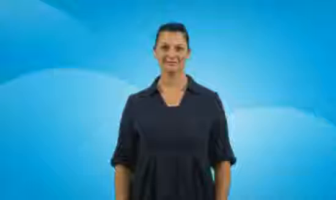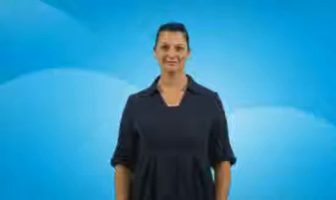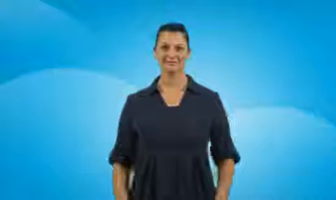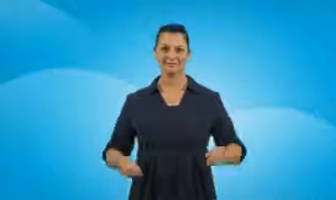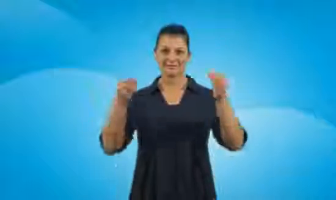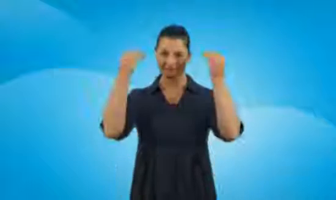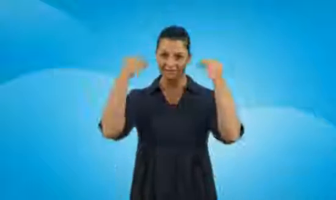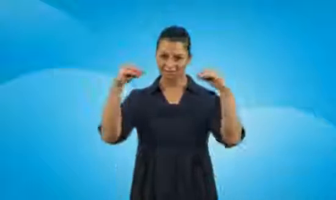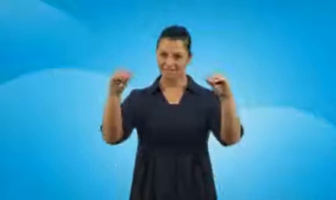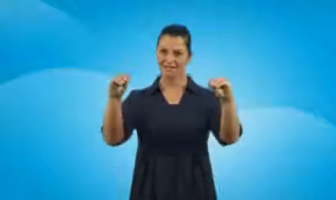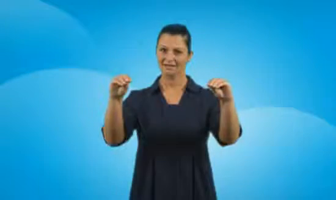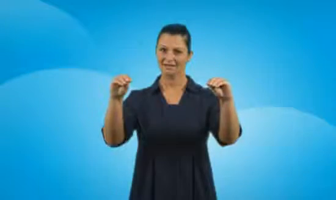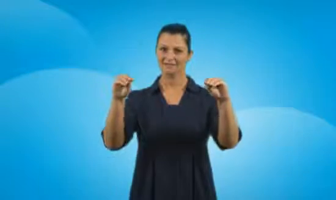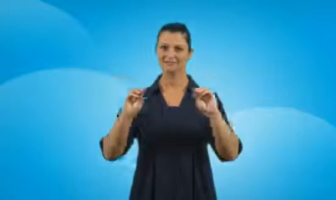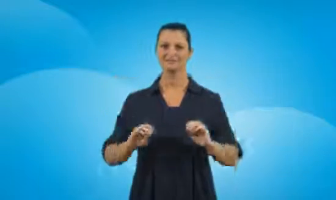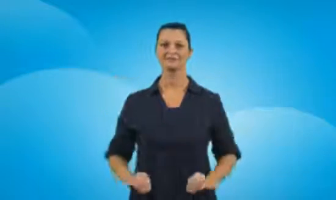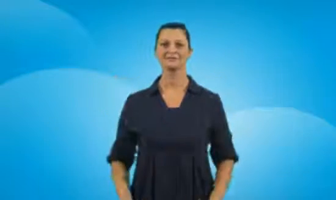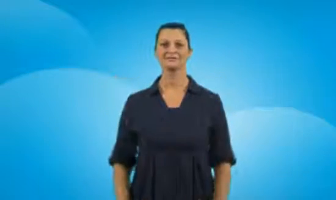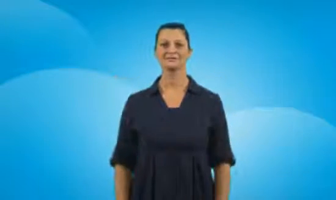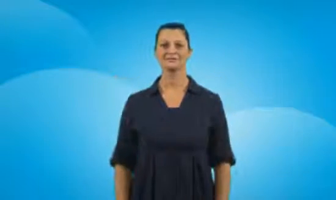Respect